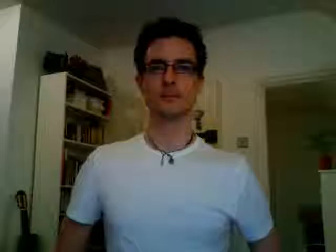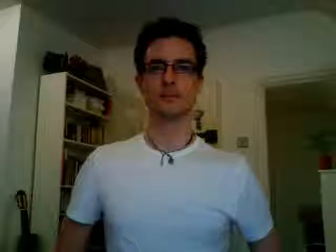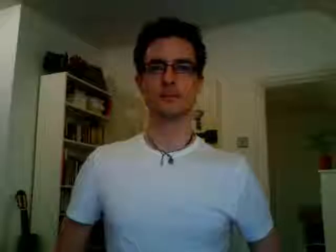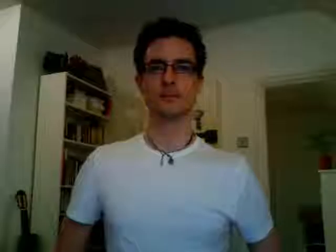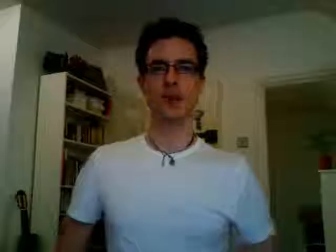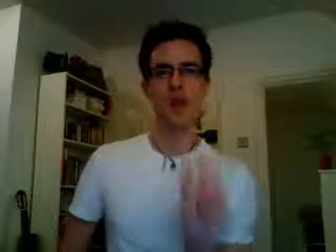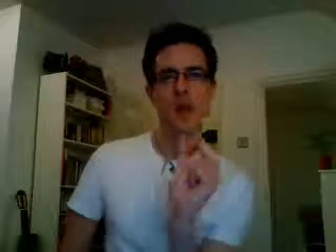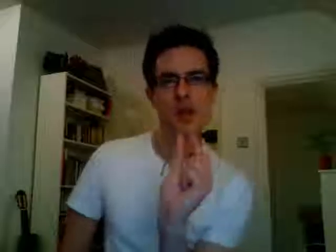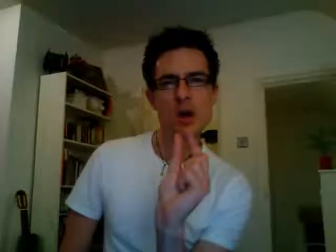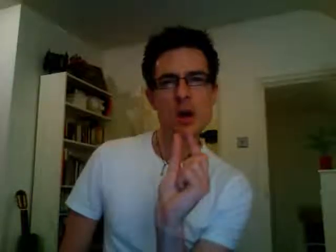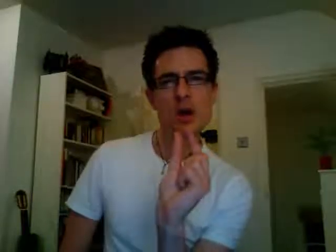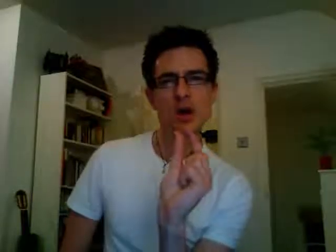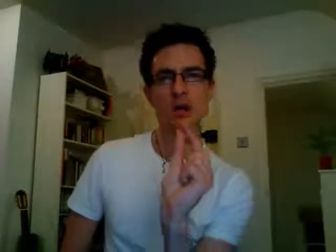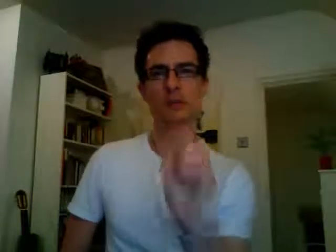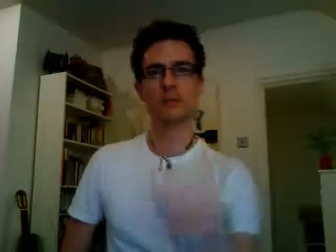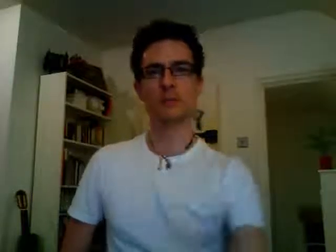little